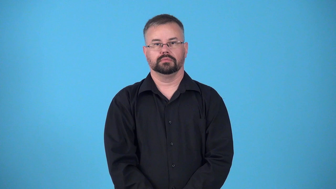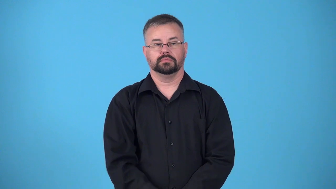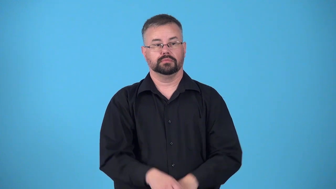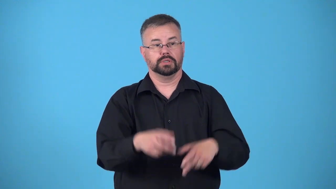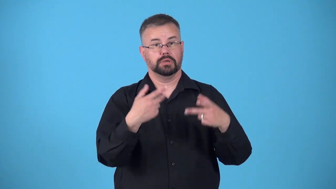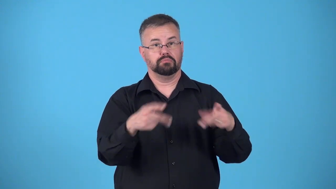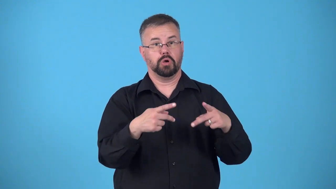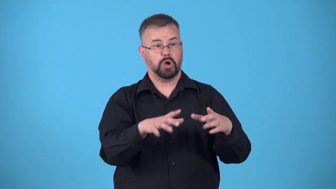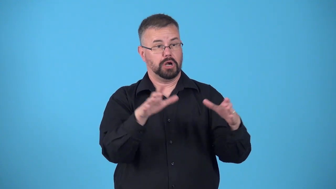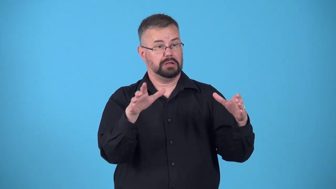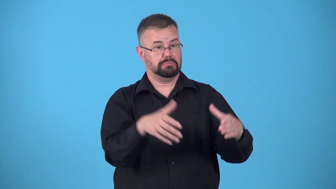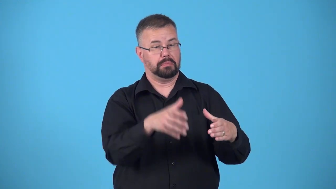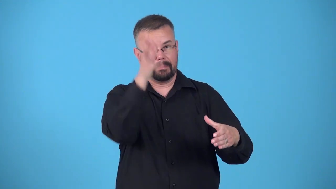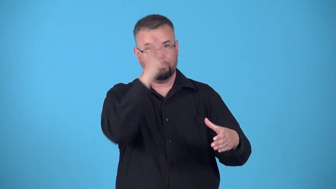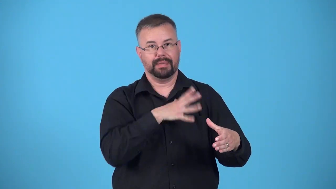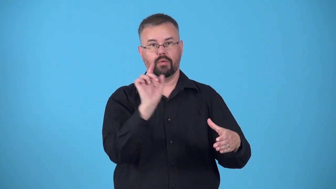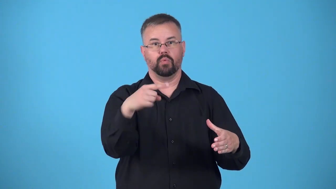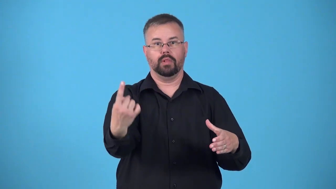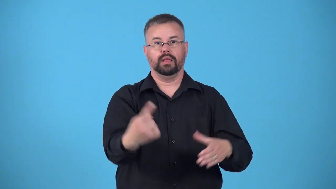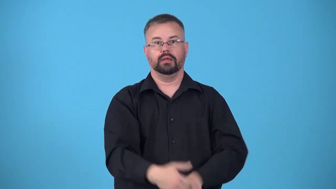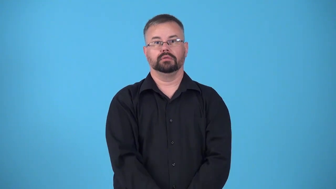smoker party